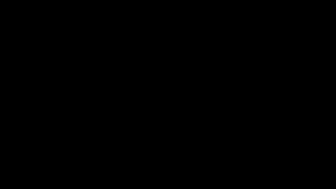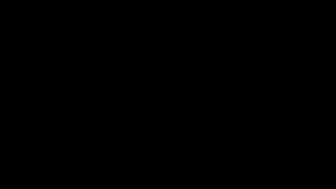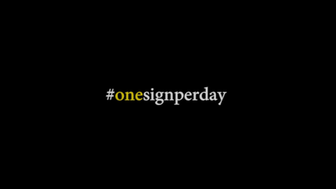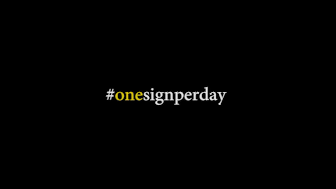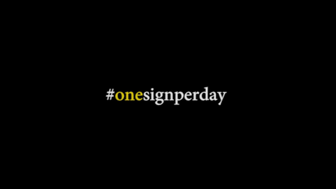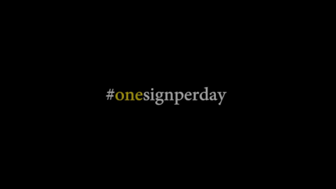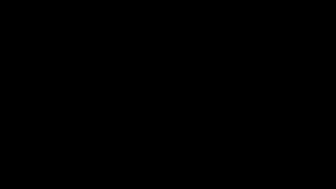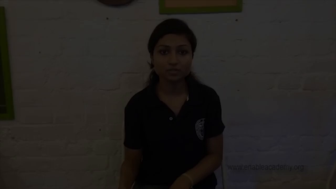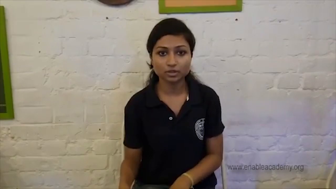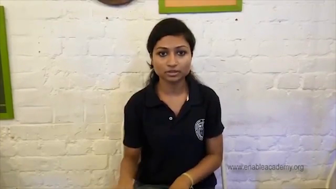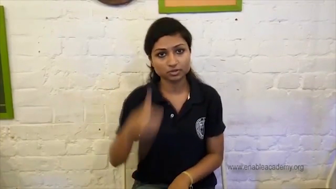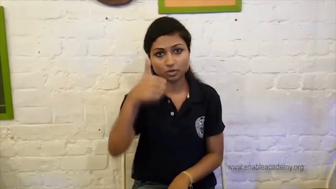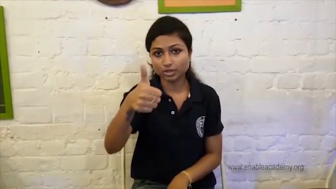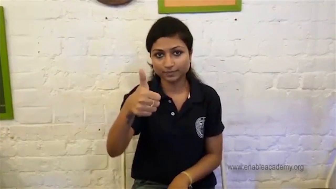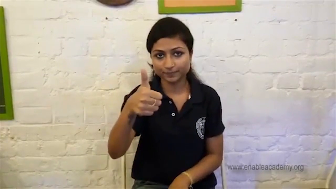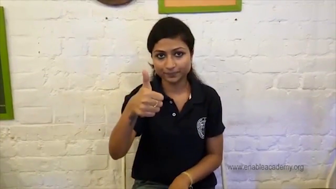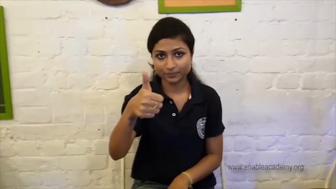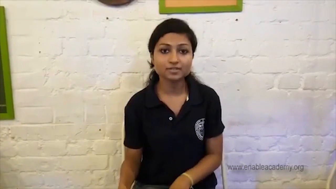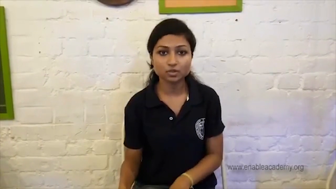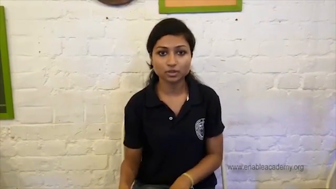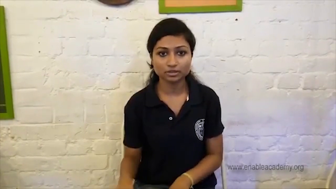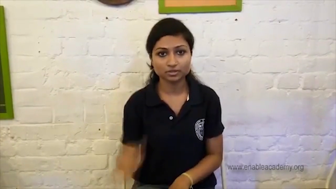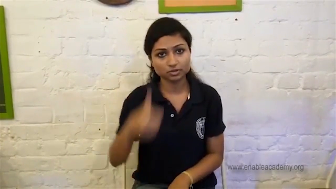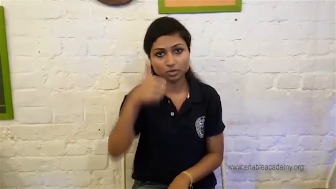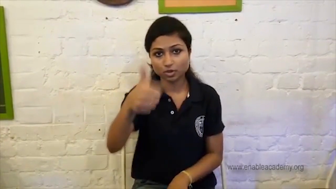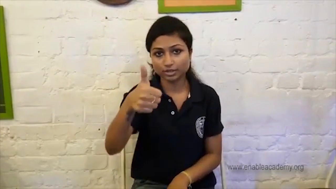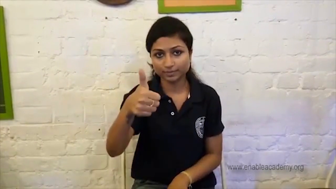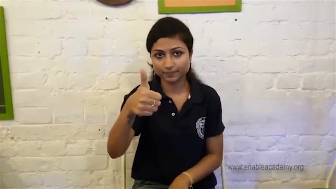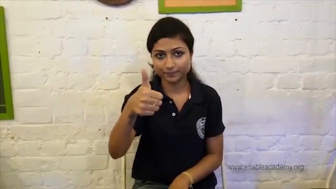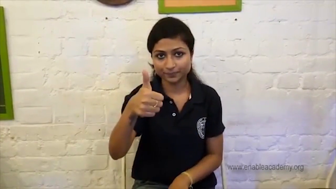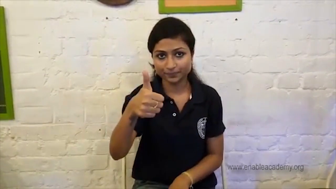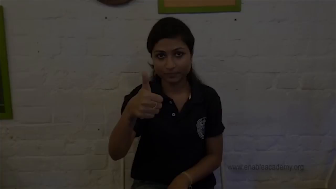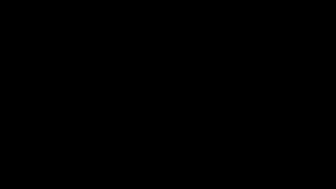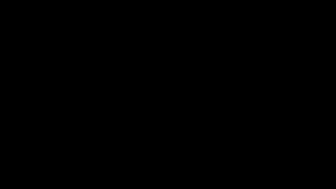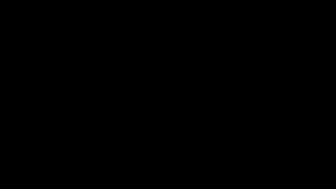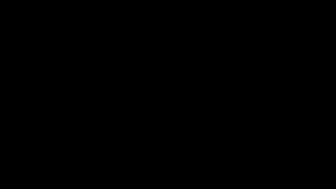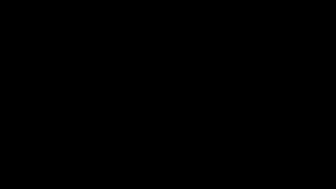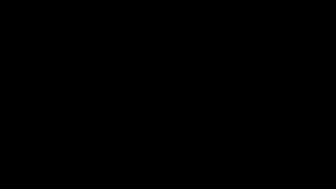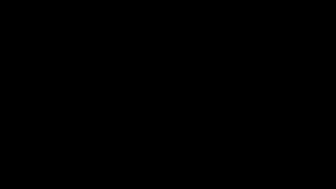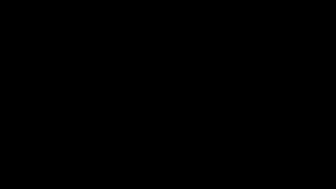good